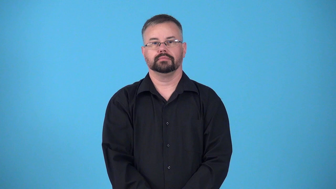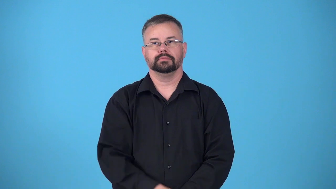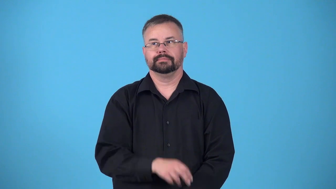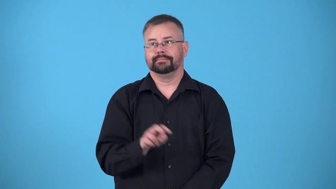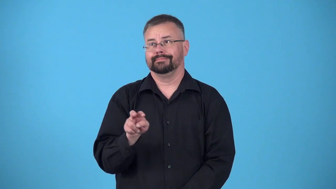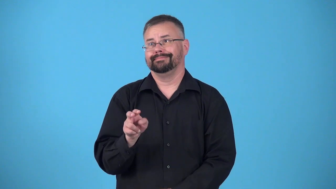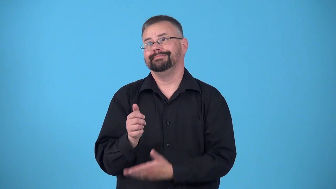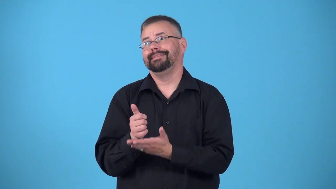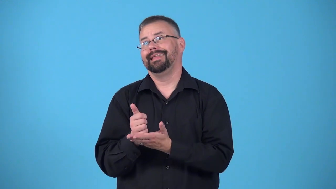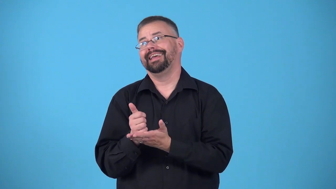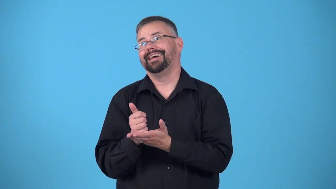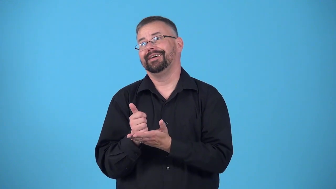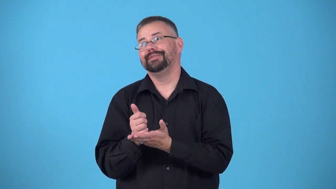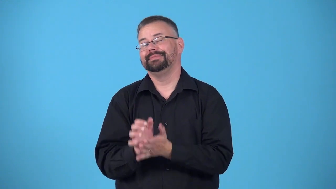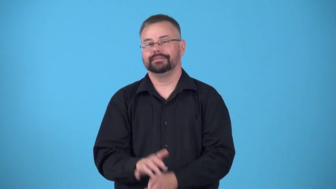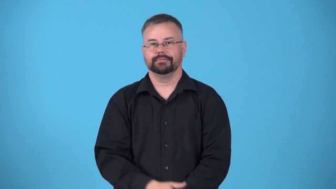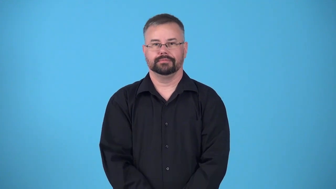smile on